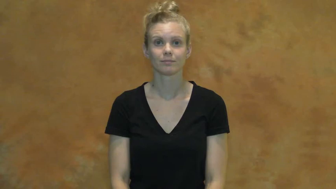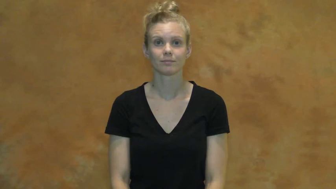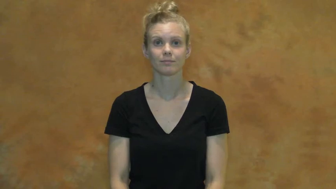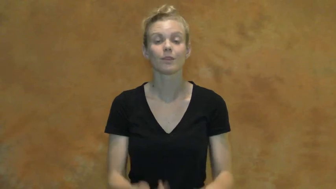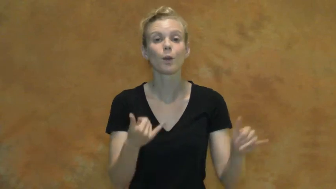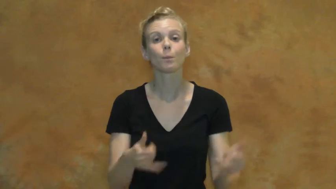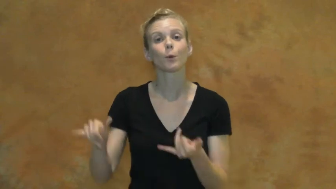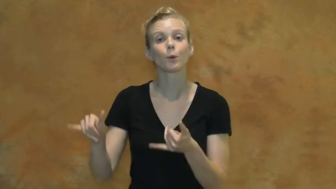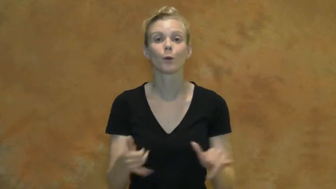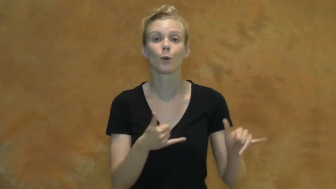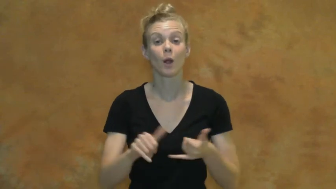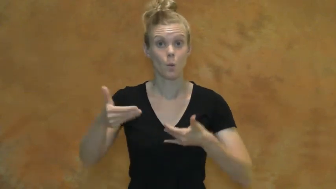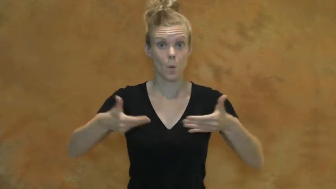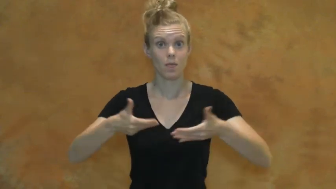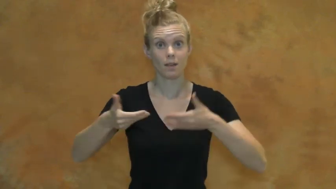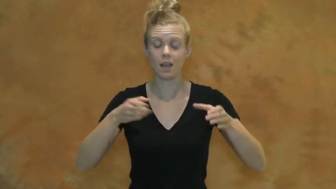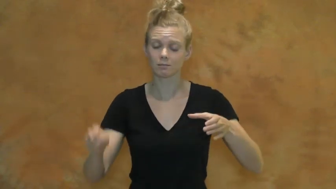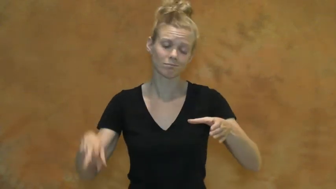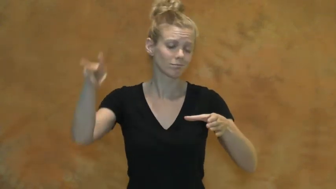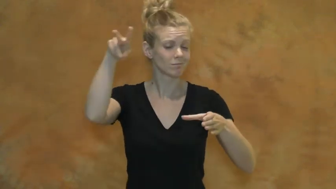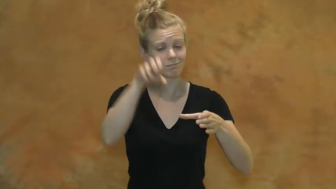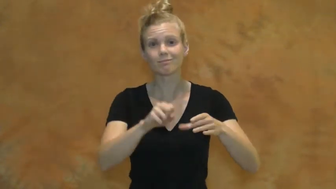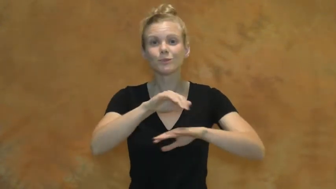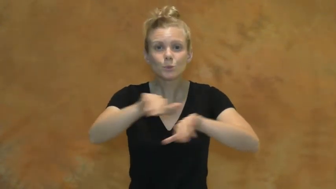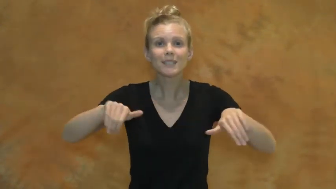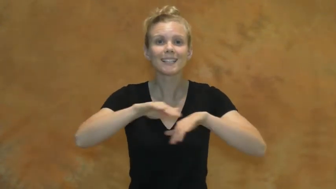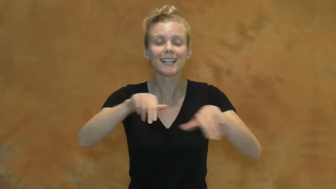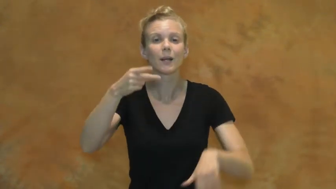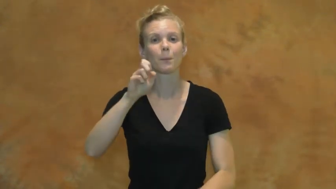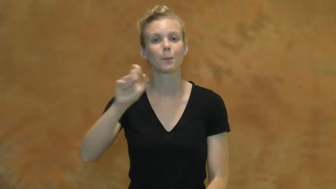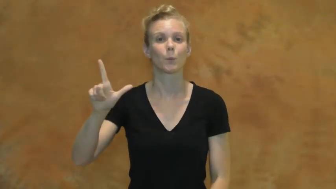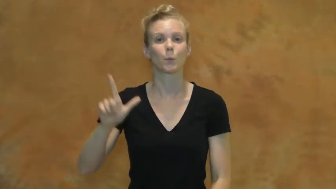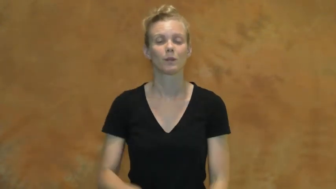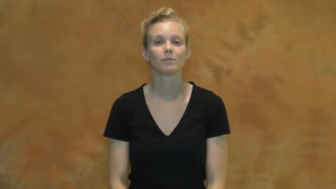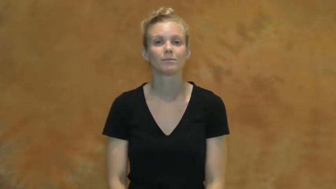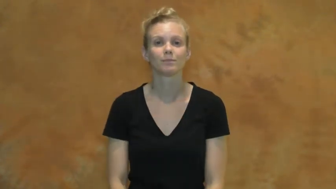pool party